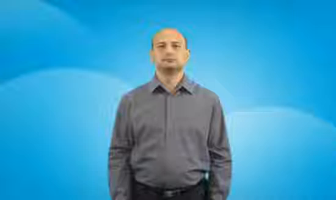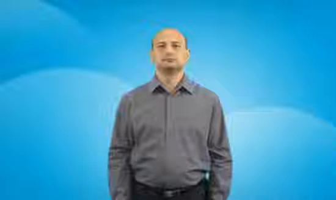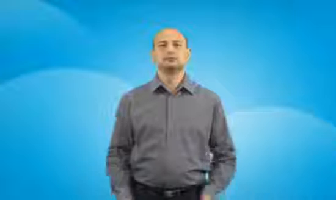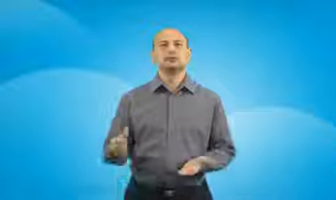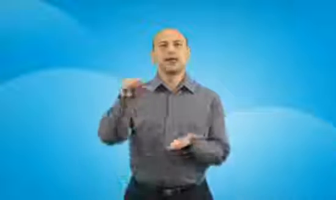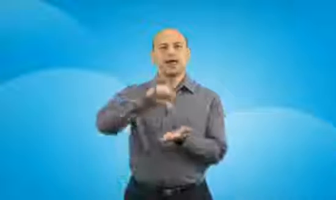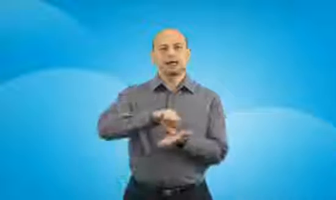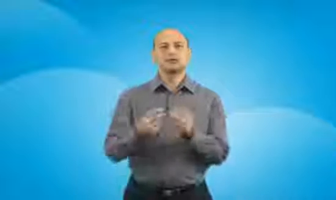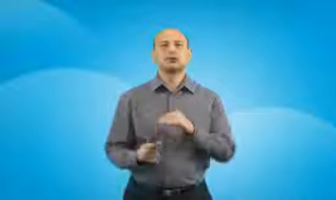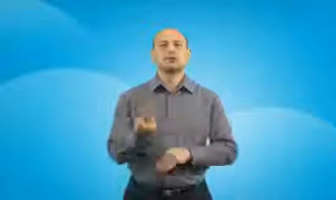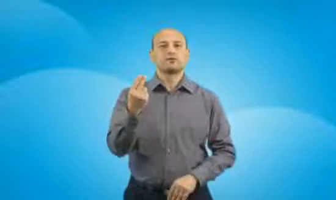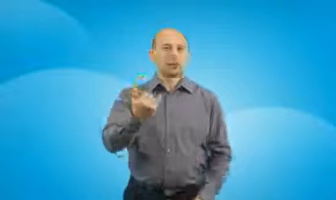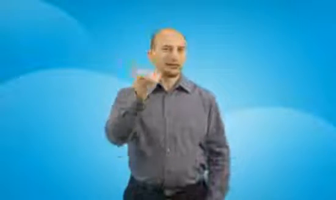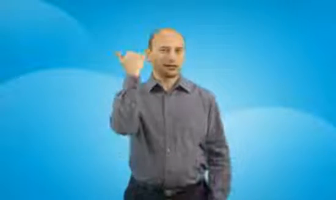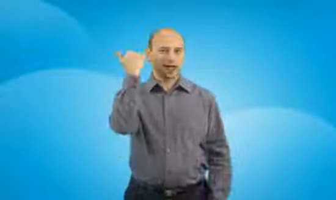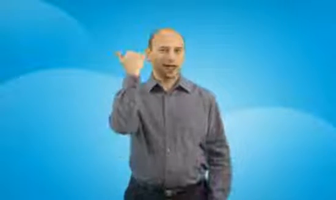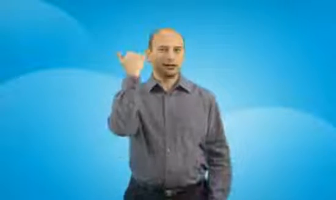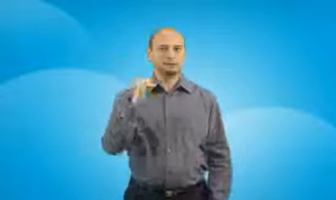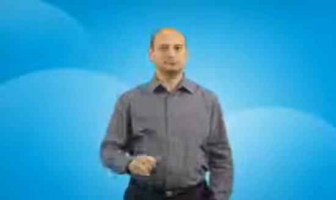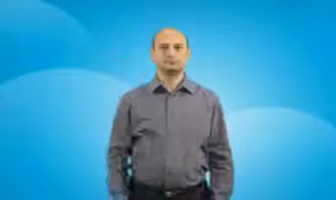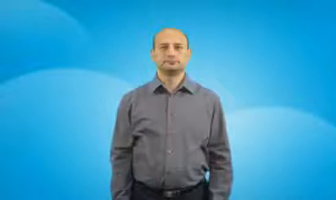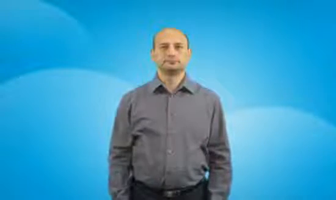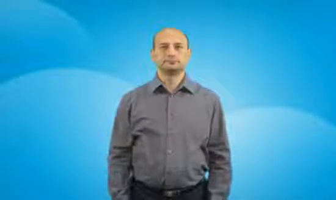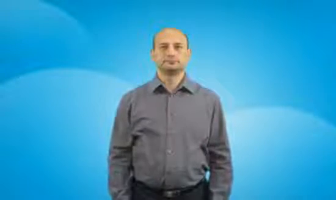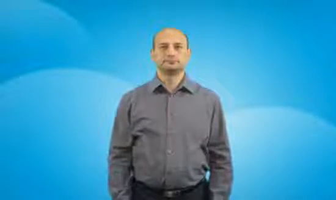United Nations Secretary general